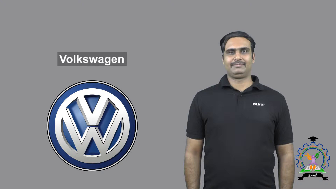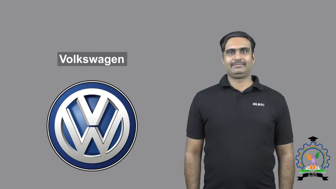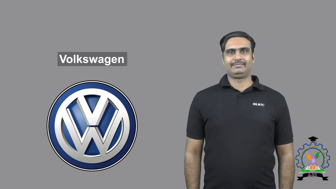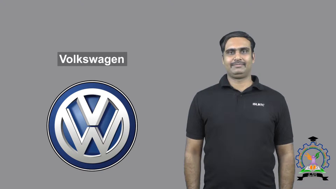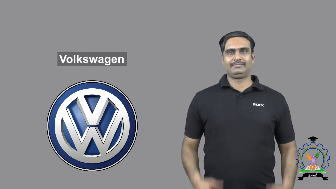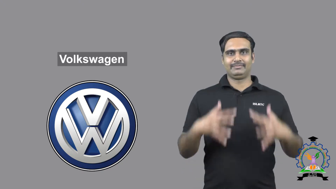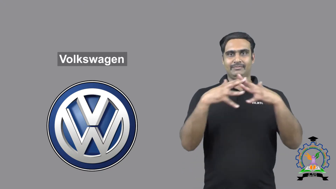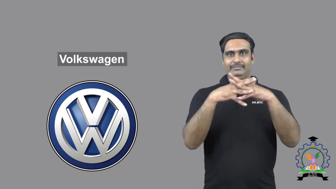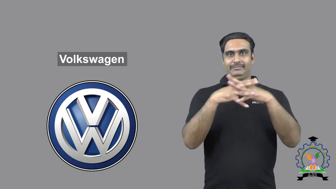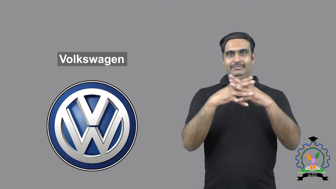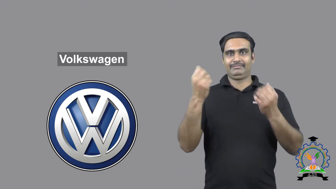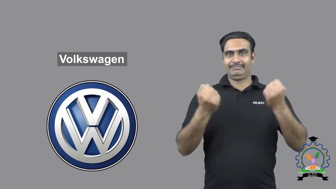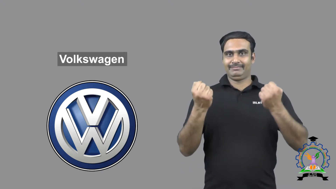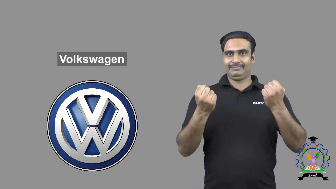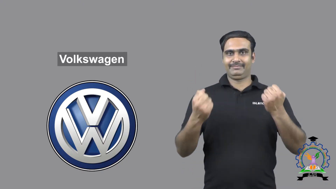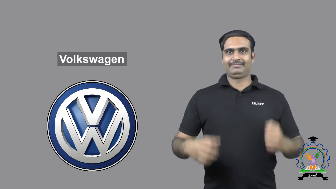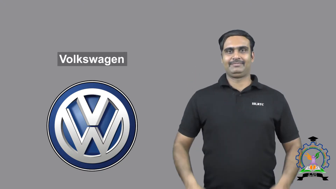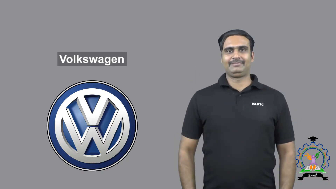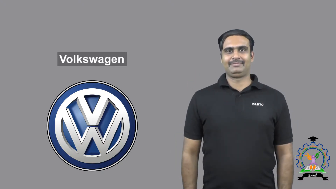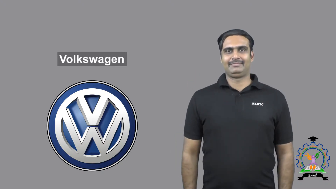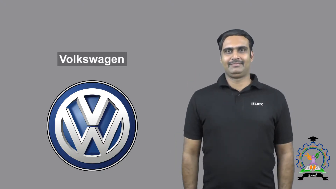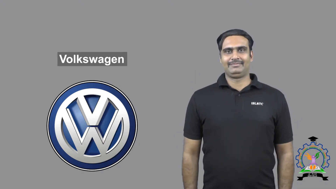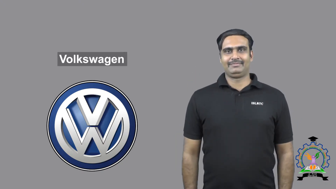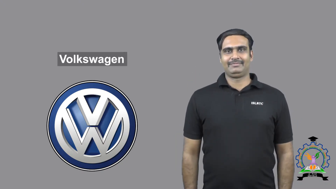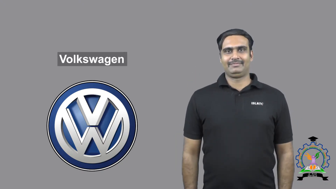Volkswagen